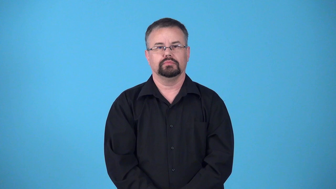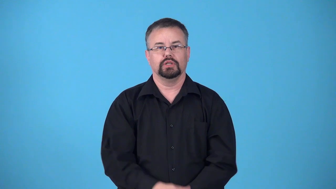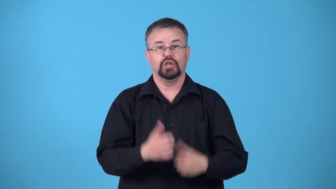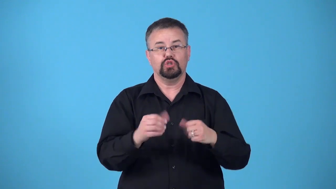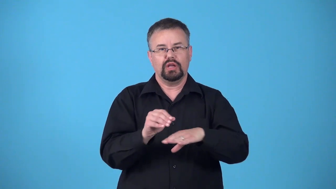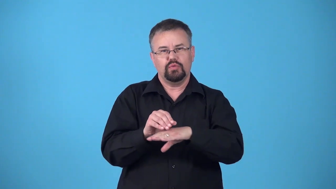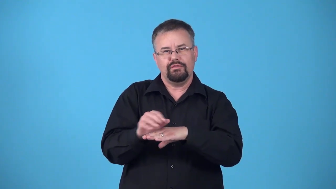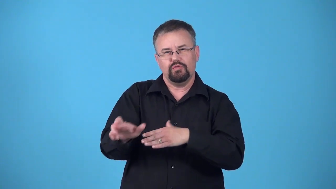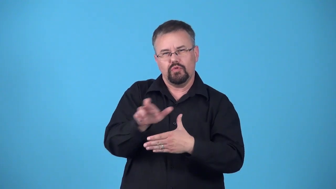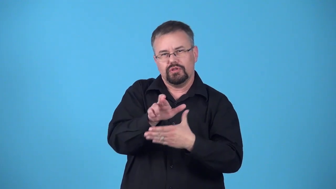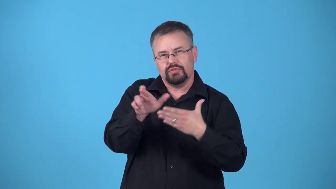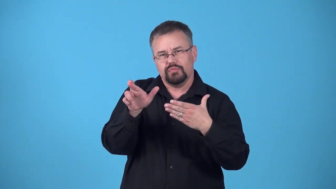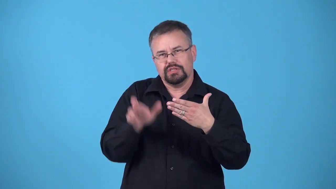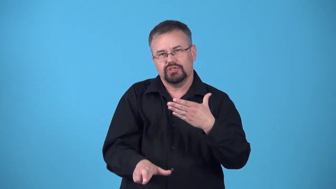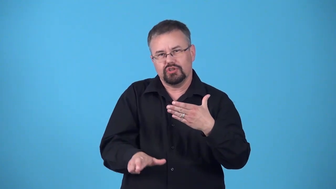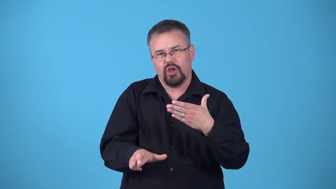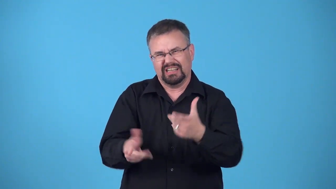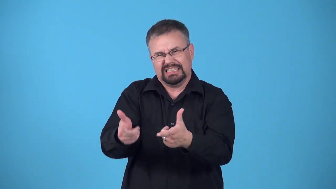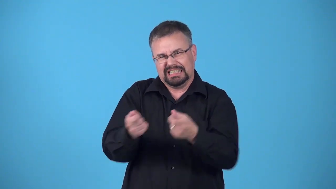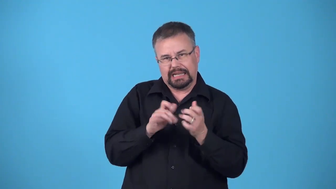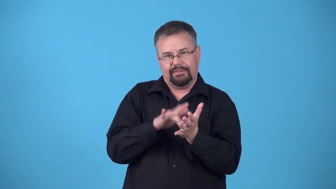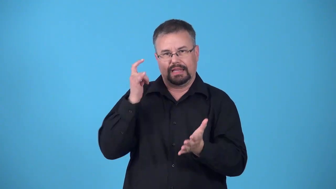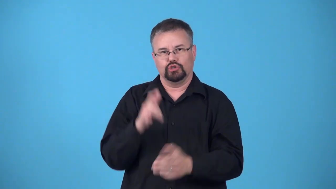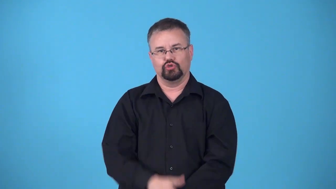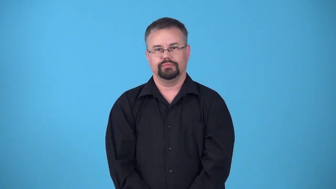put your thumb on the scales